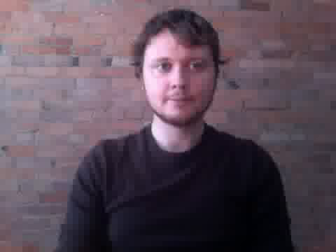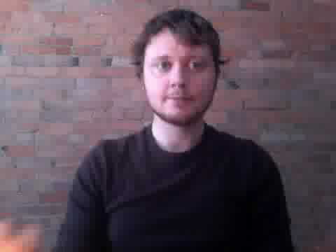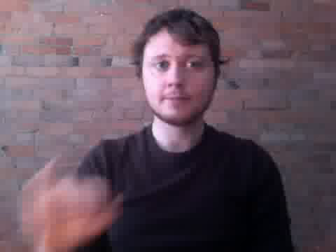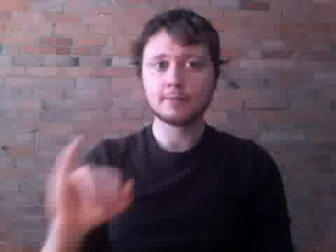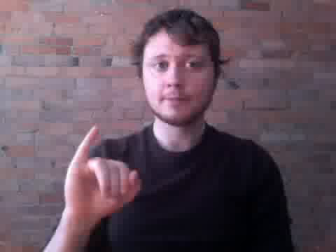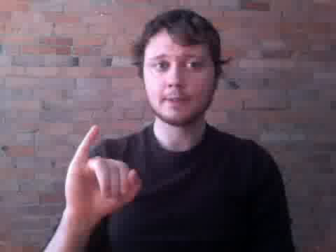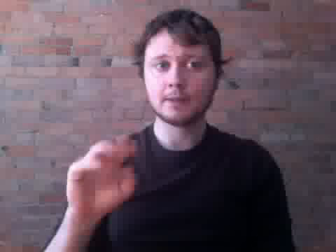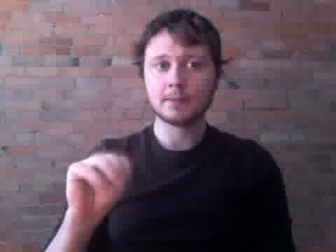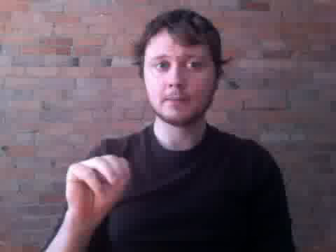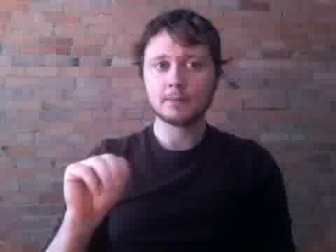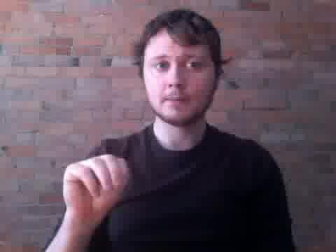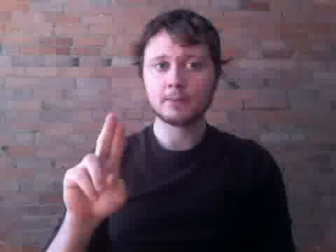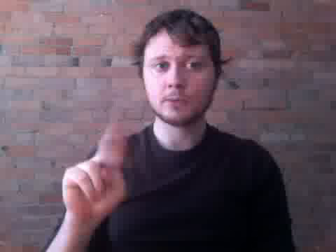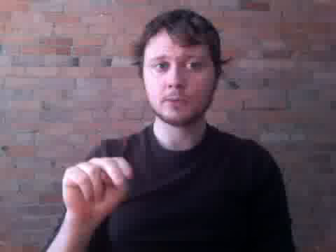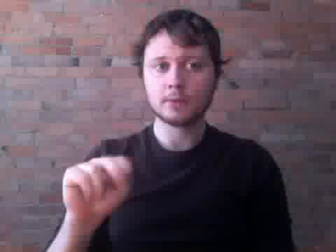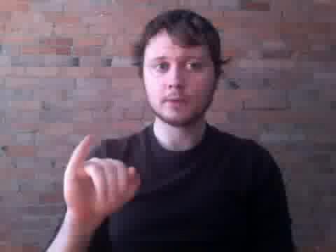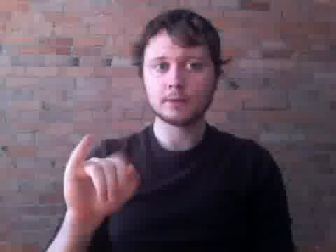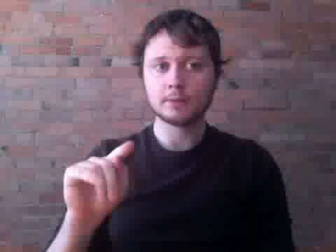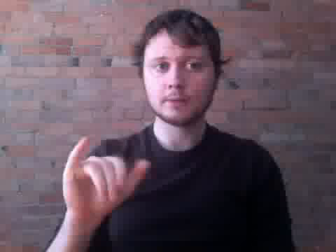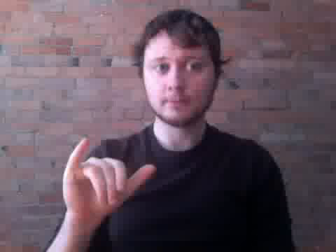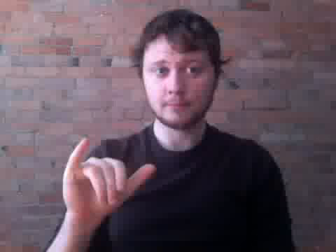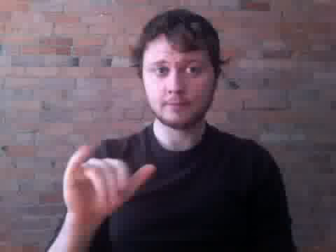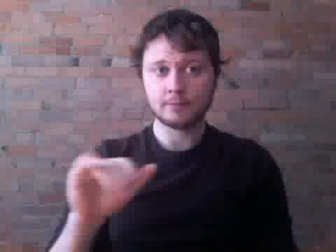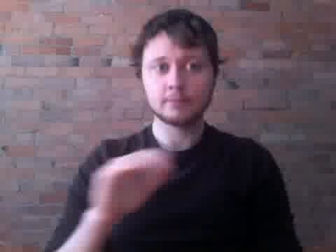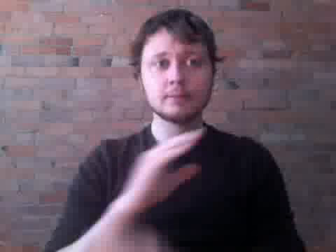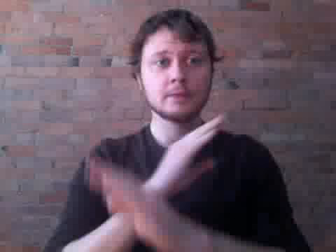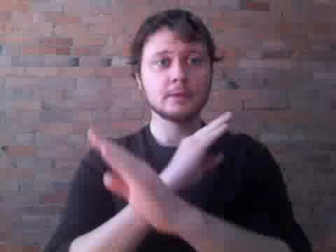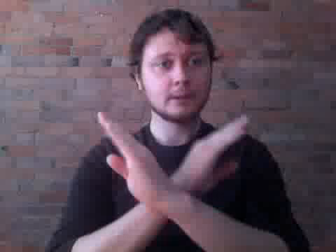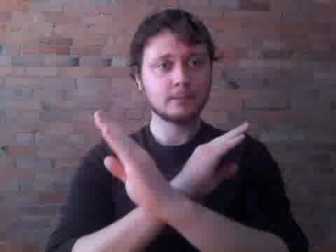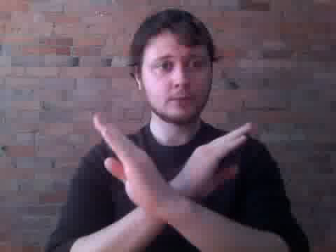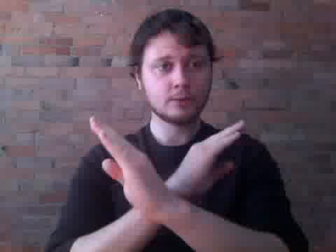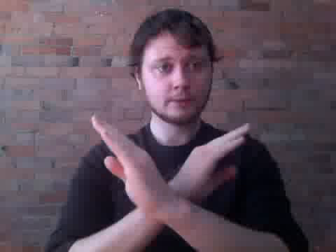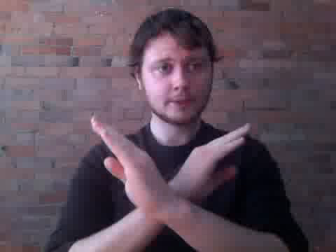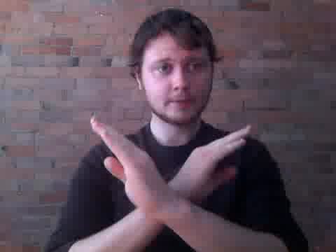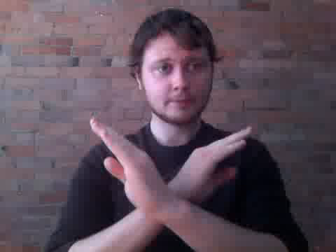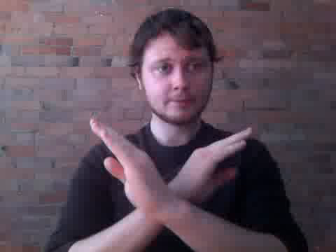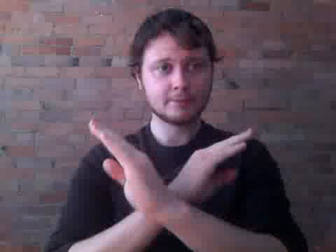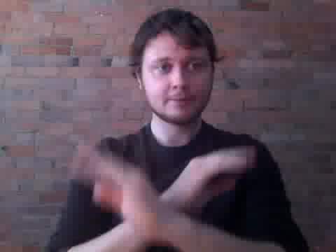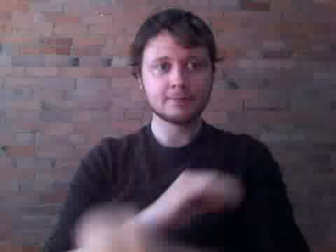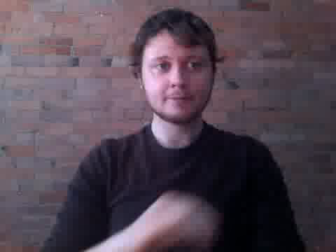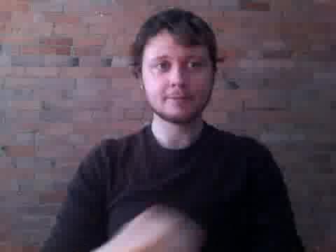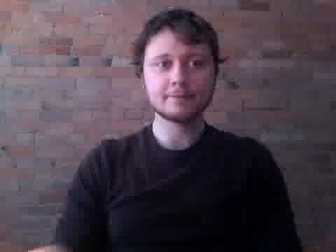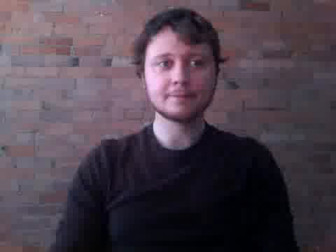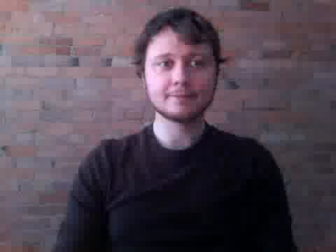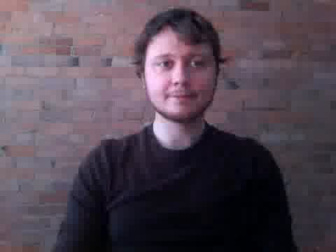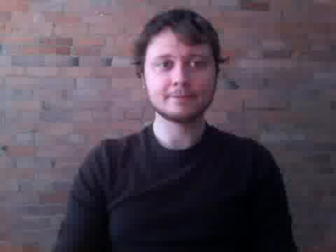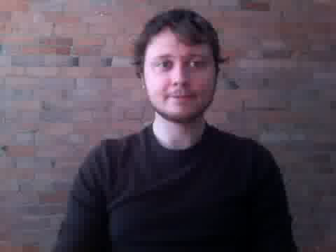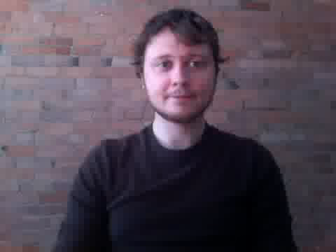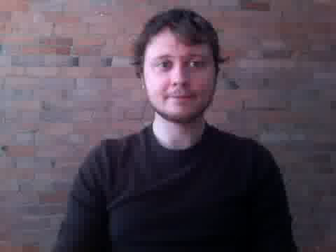Immunity